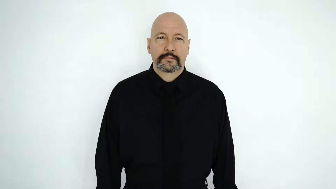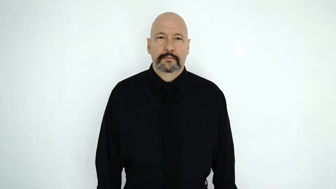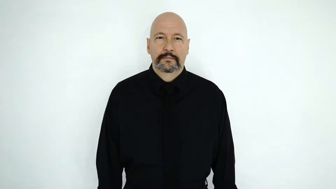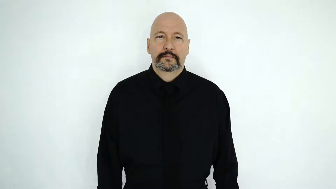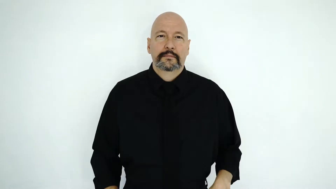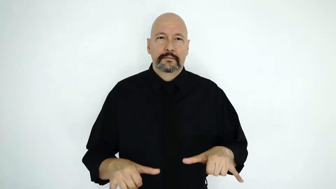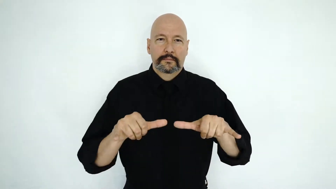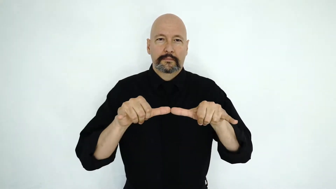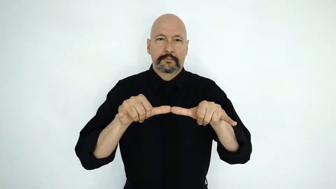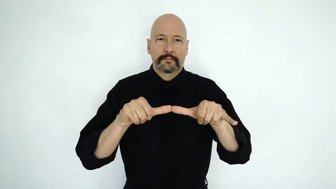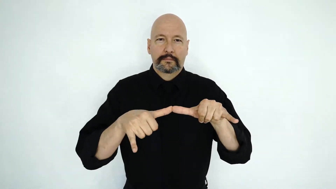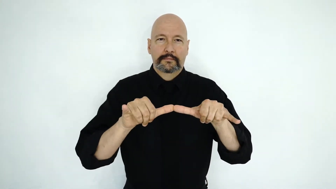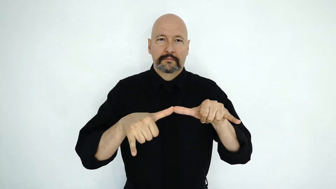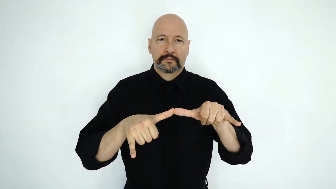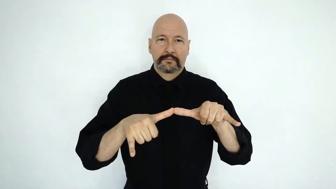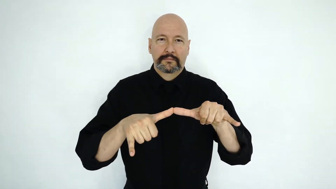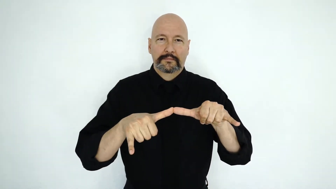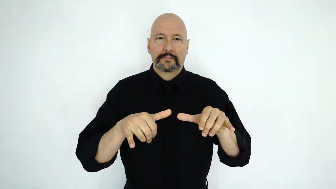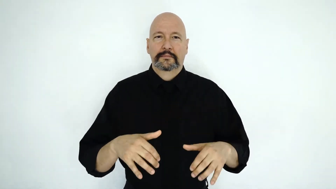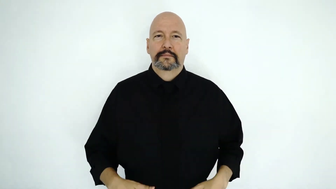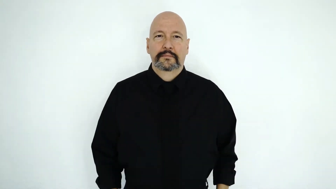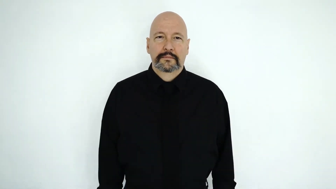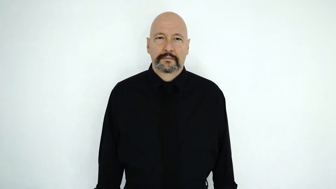engineer [measurer]